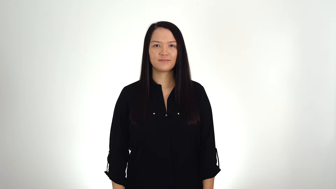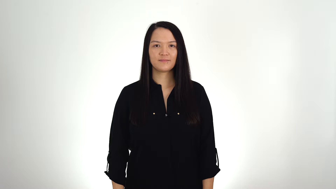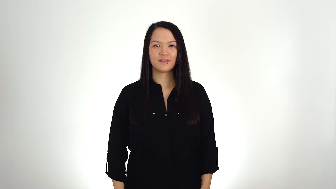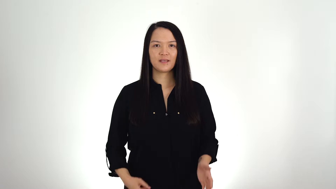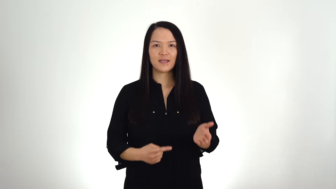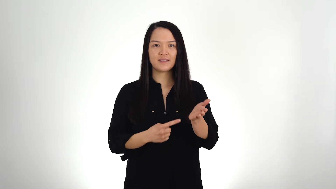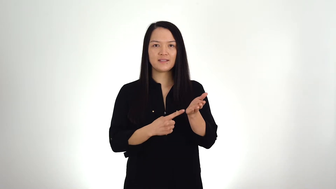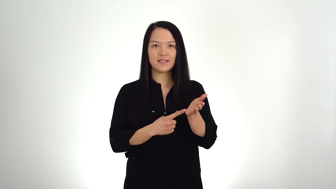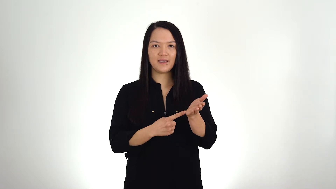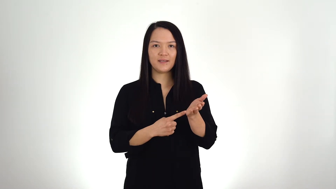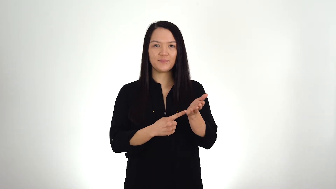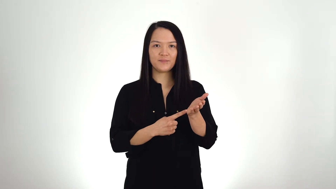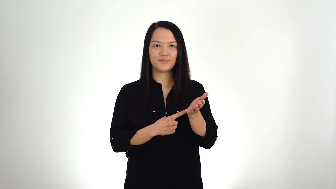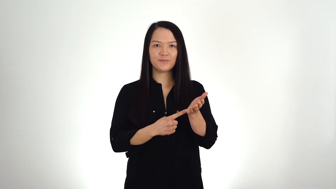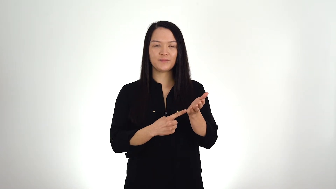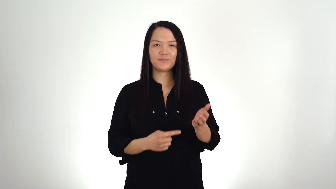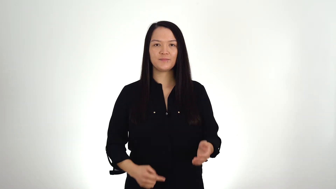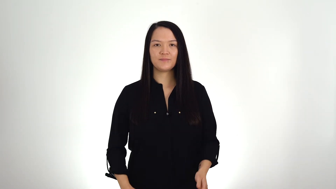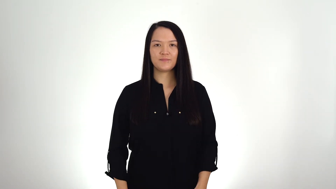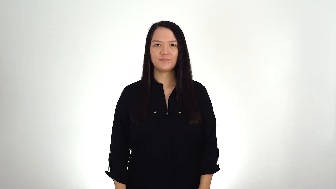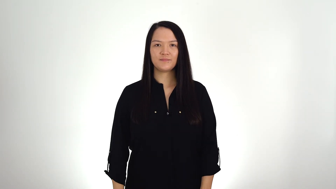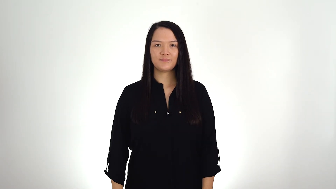T